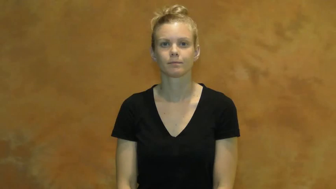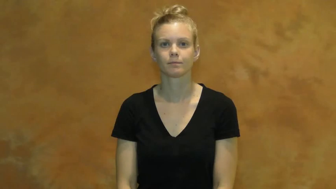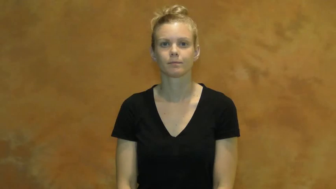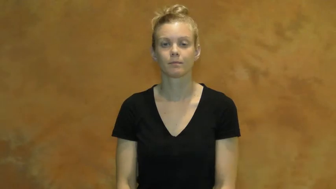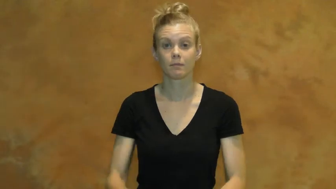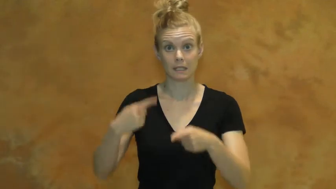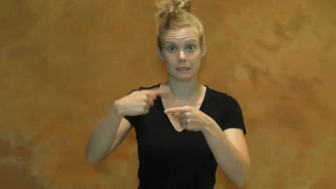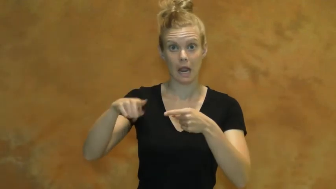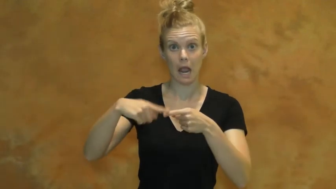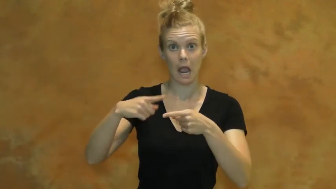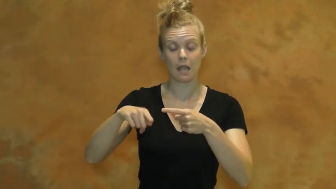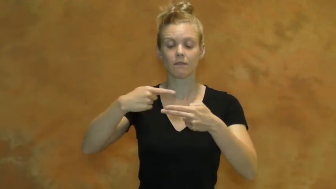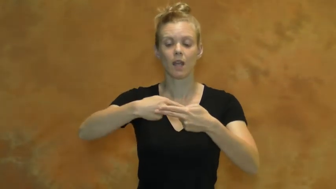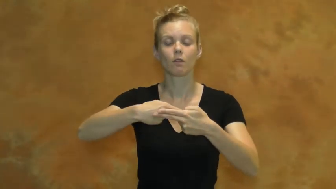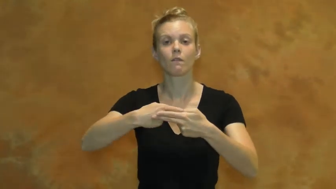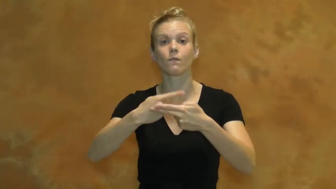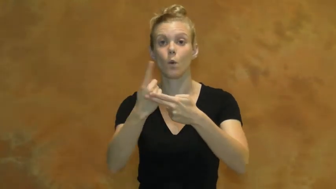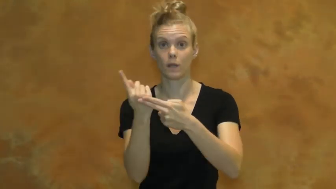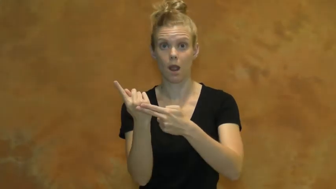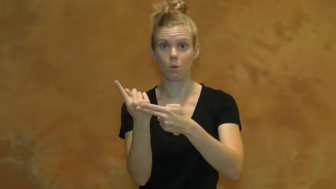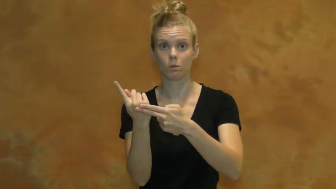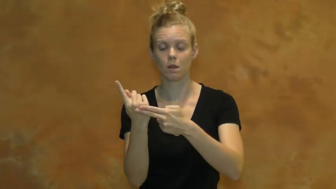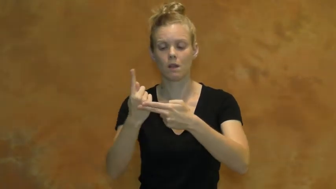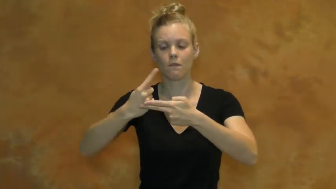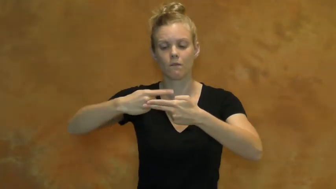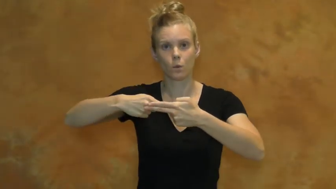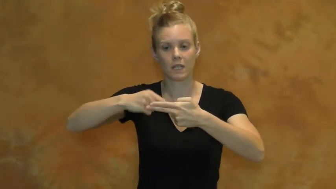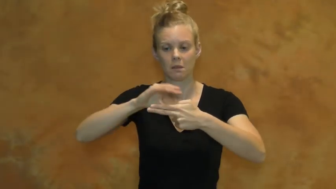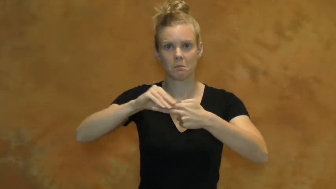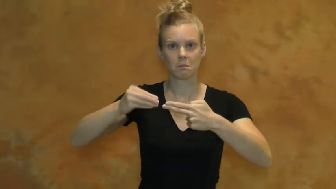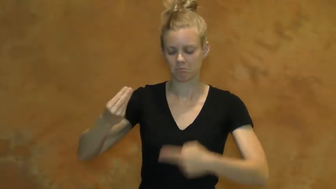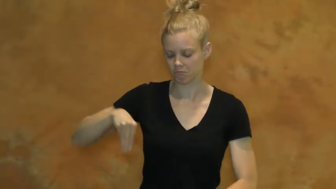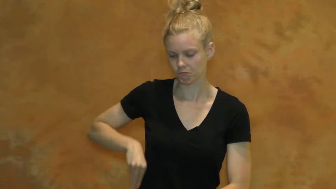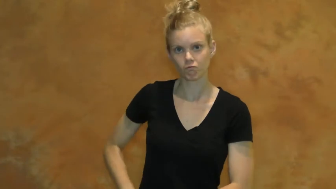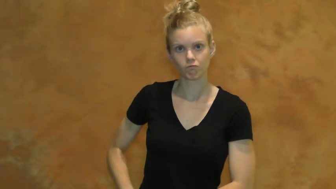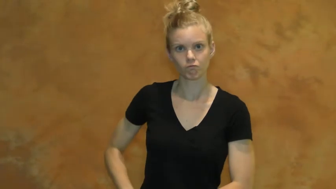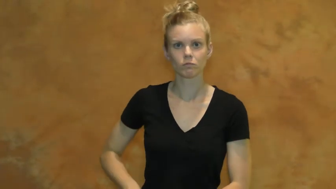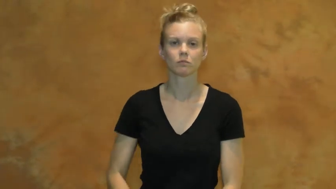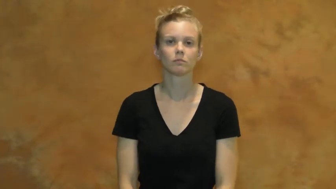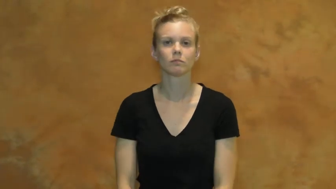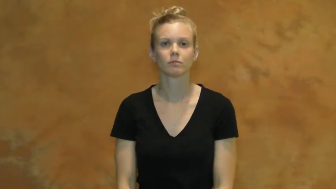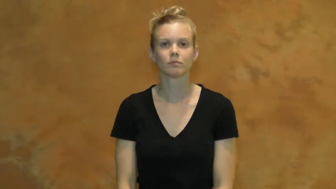pocketknife